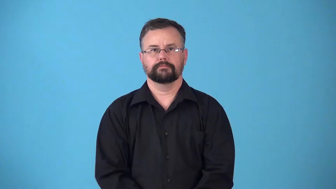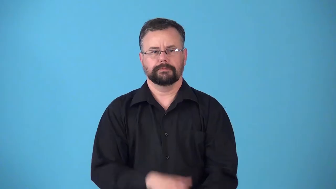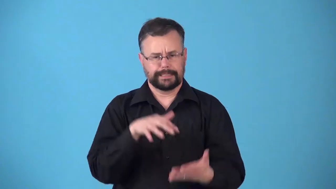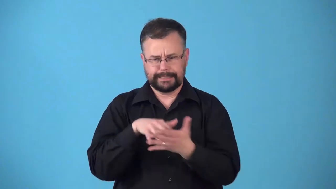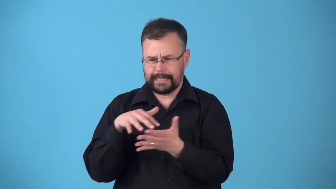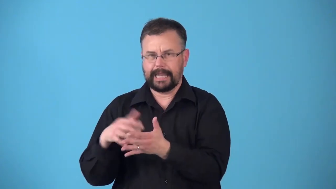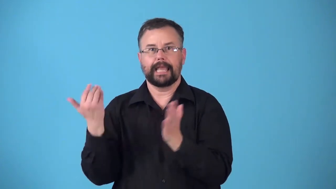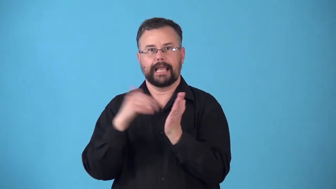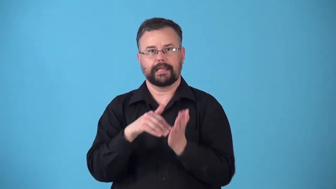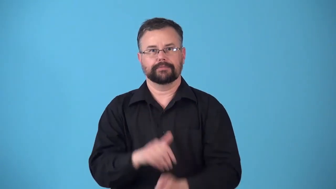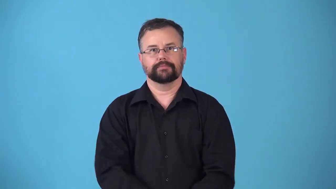restudy